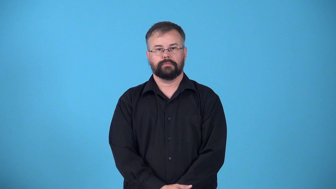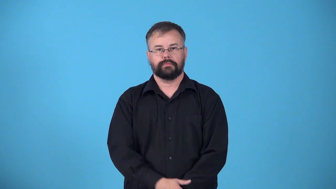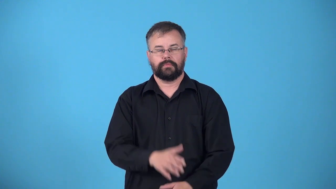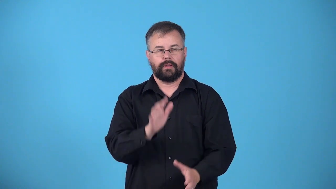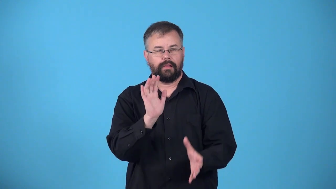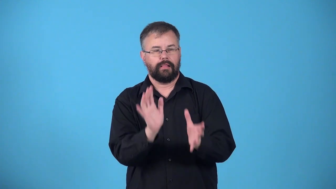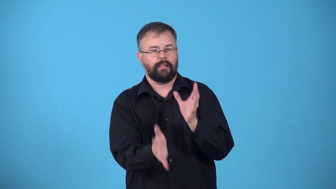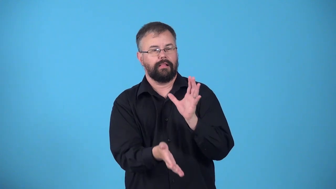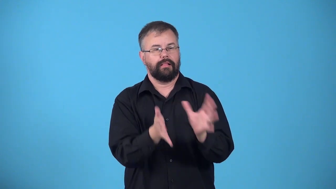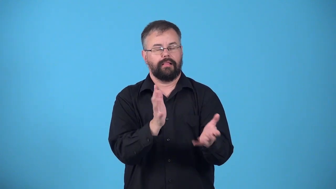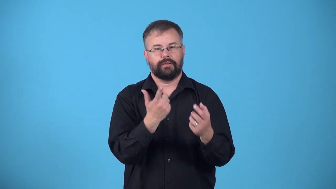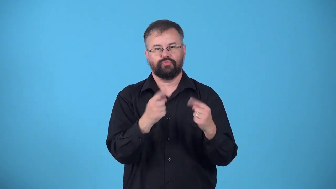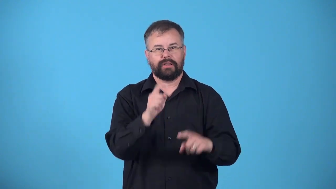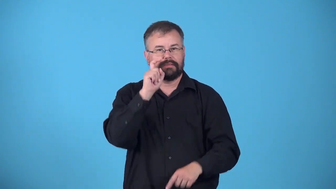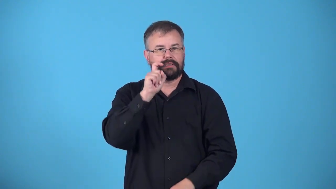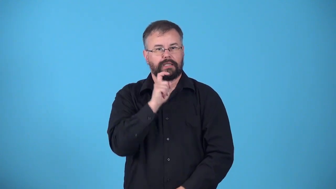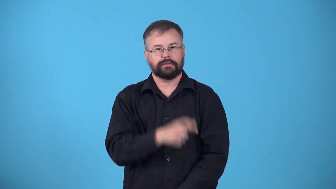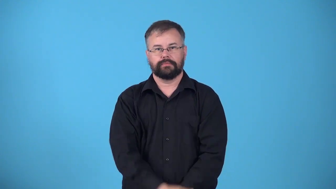Hit on-romantically